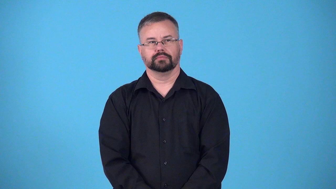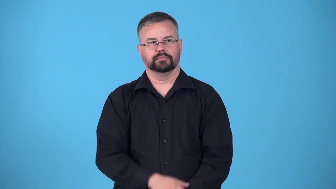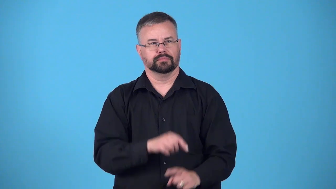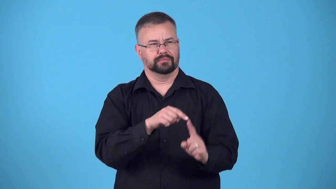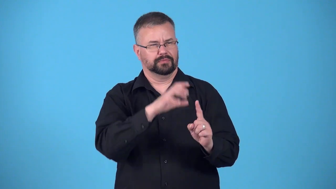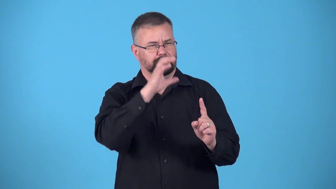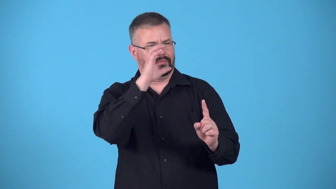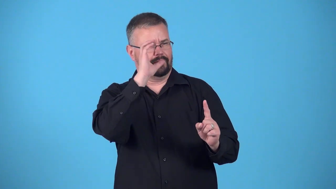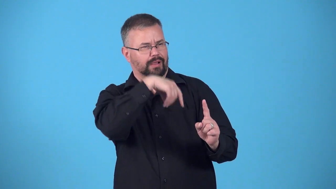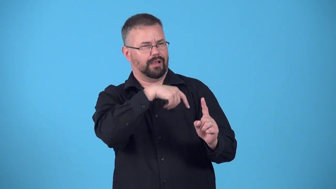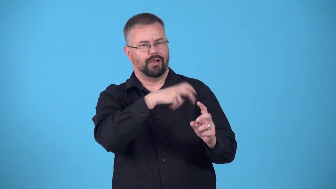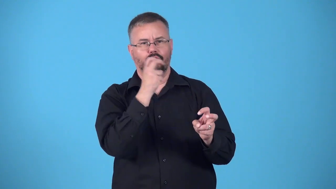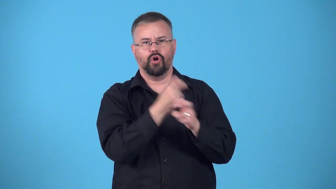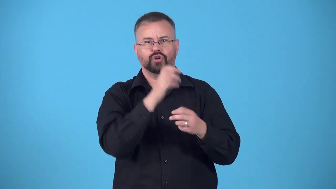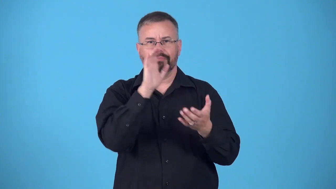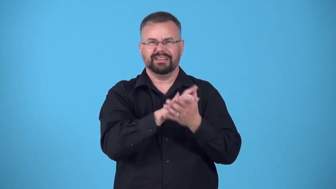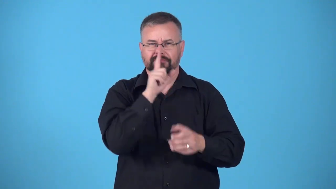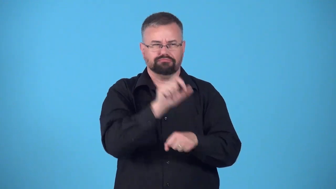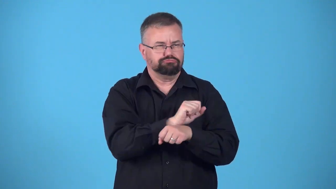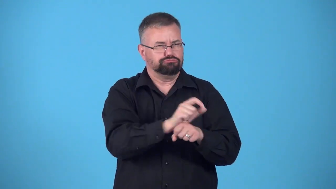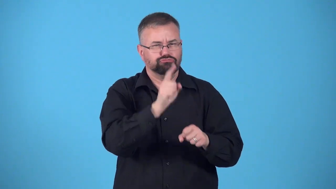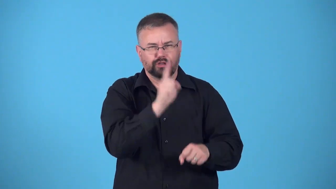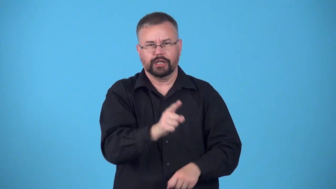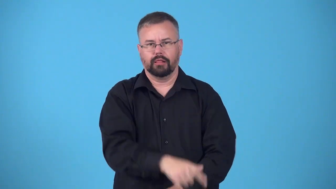surreal